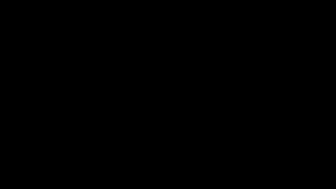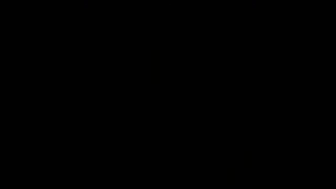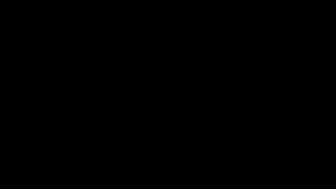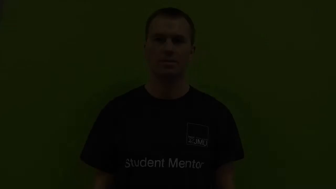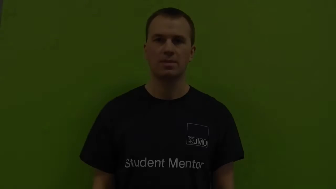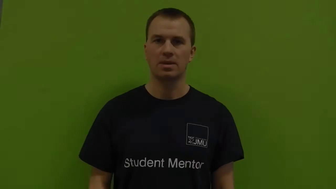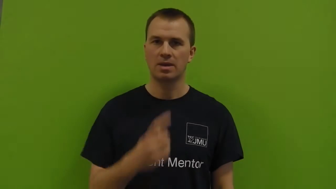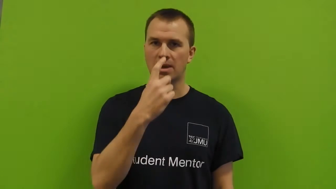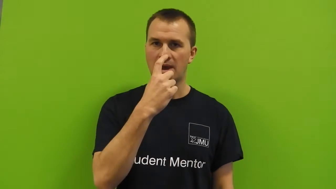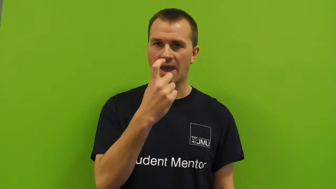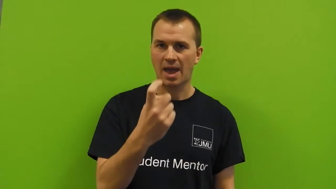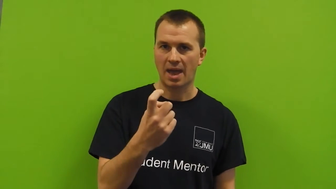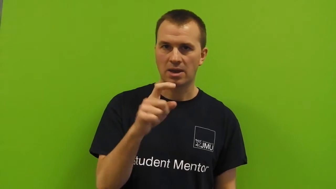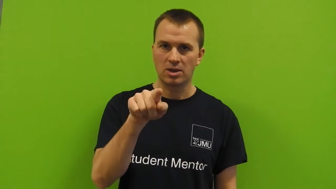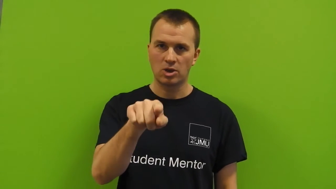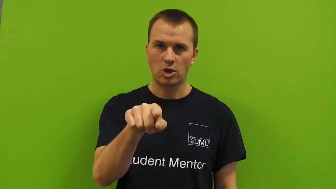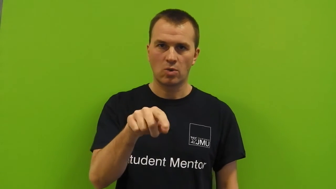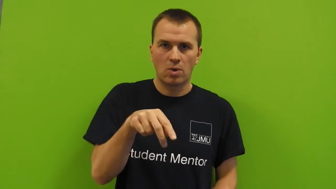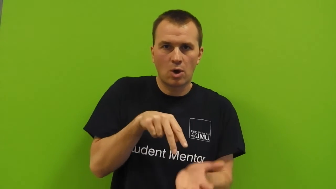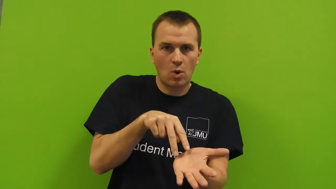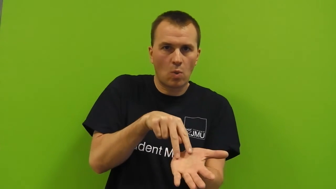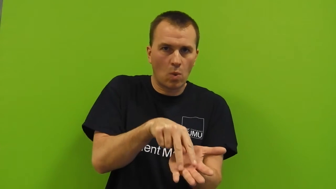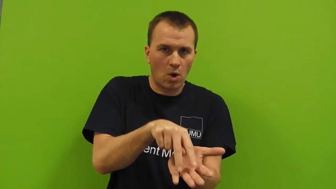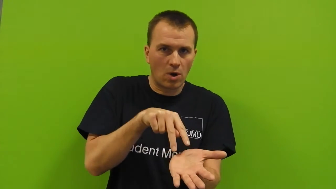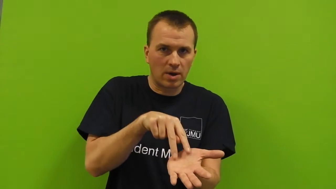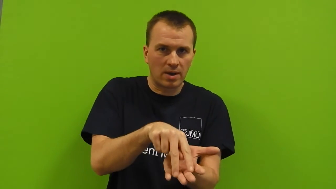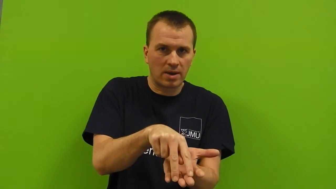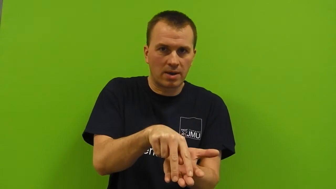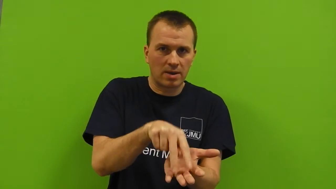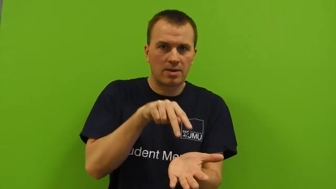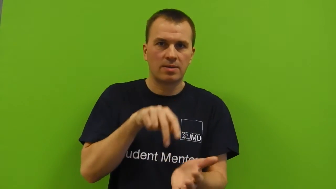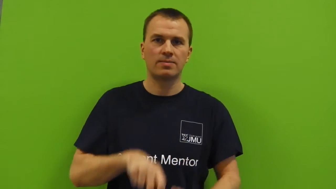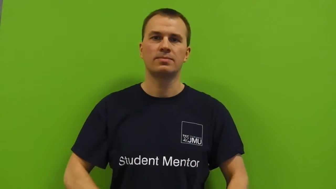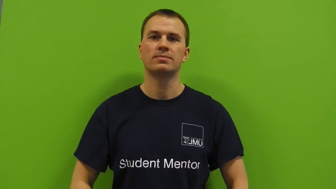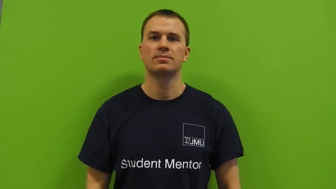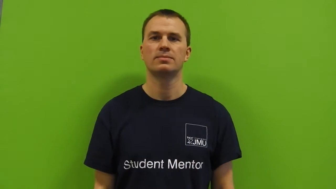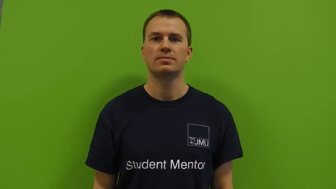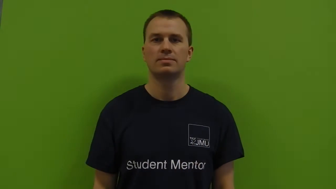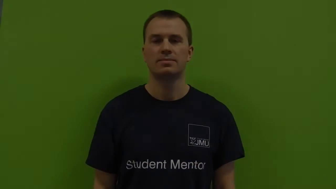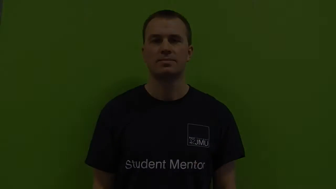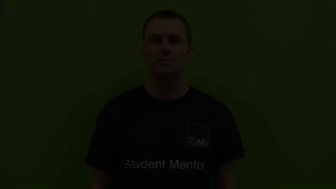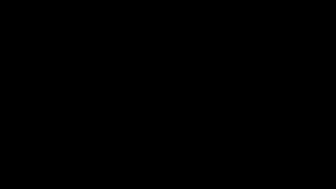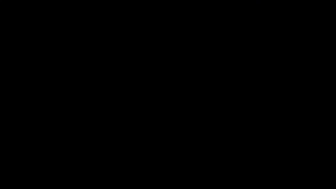Can you walk?